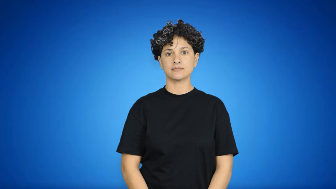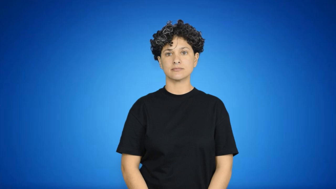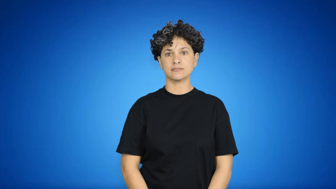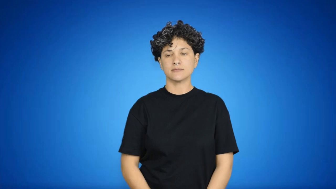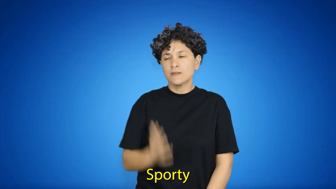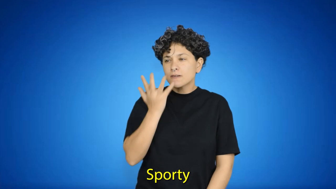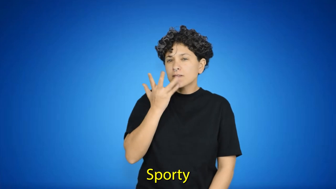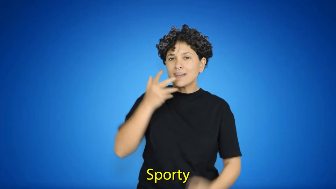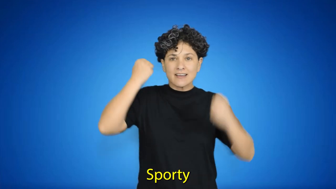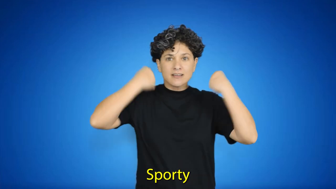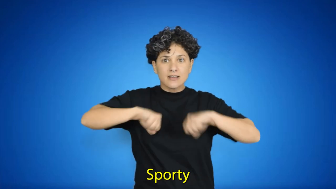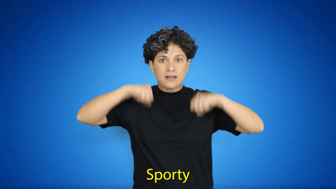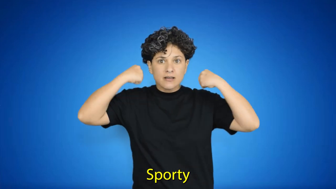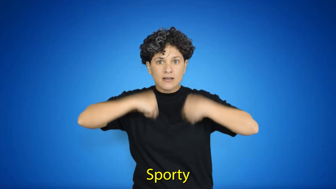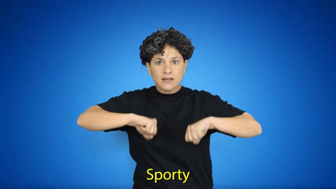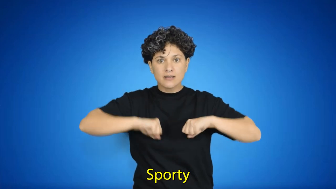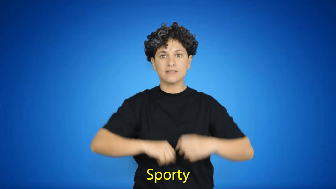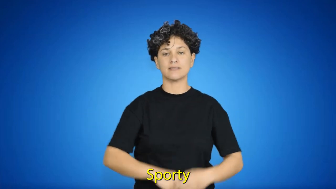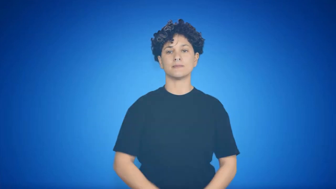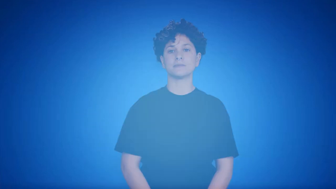Sporty